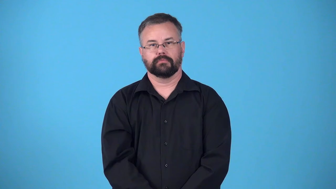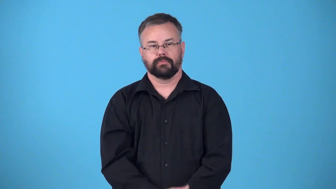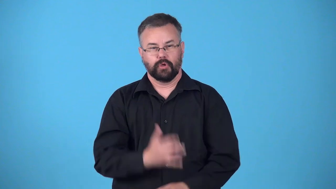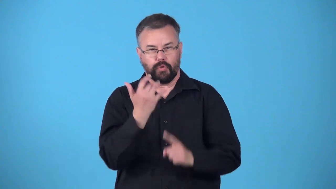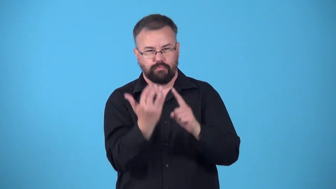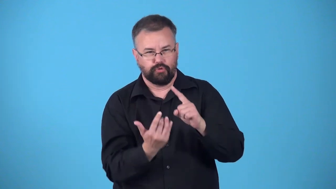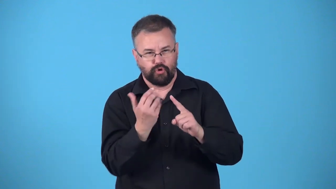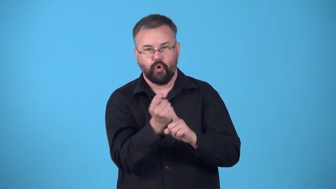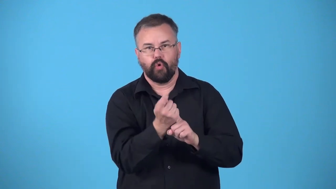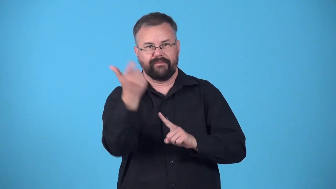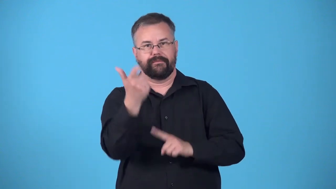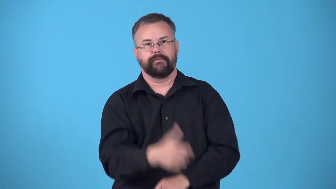burn off,burn away